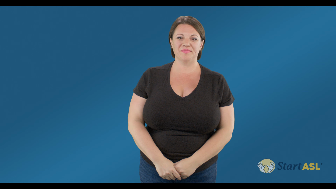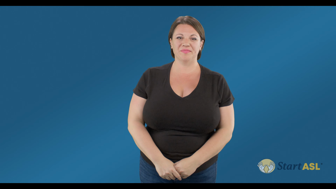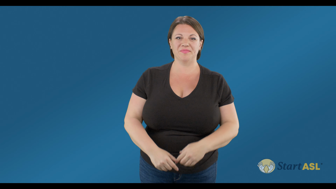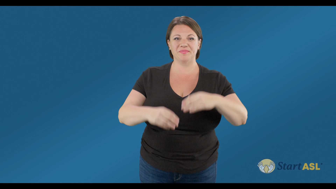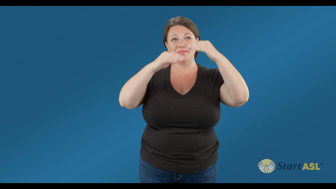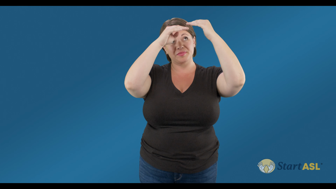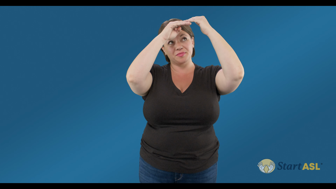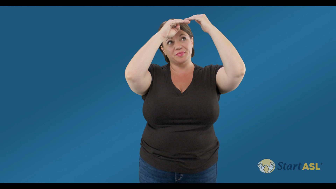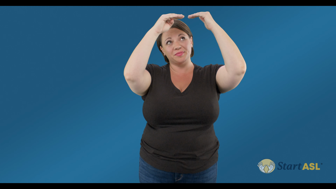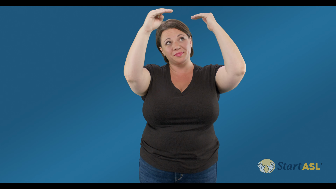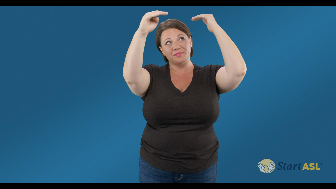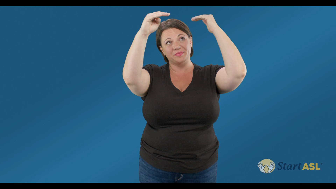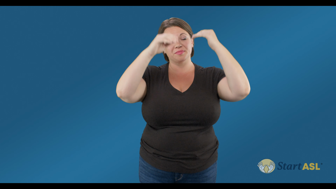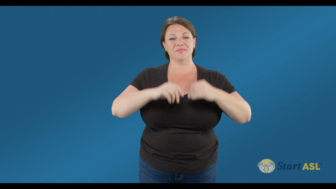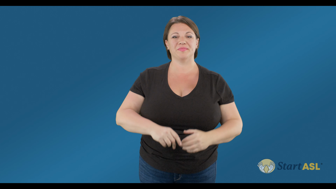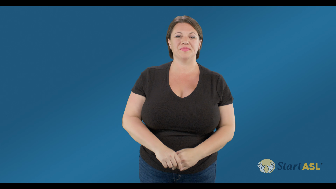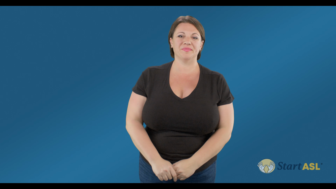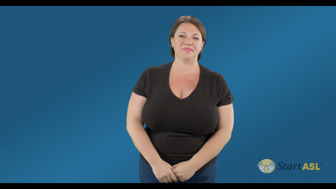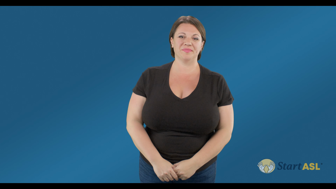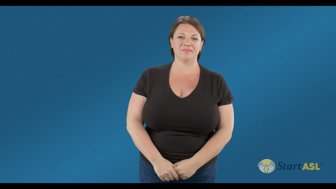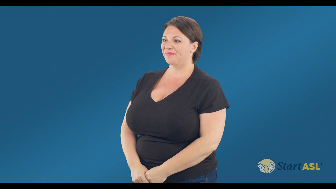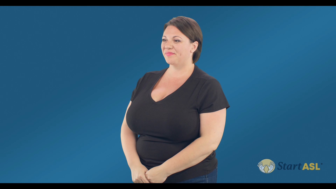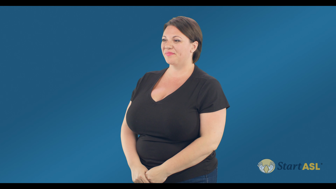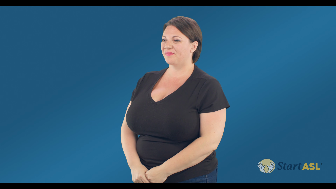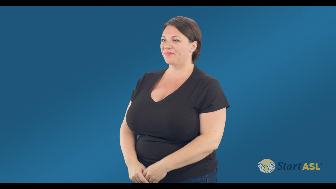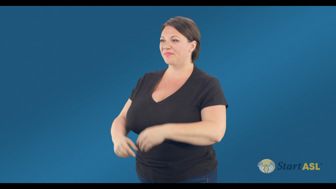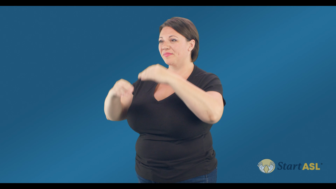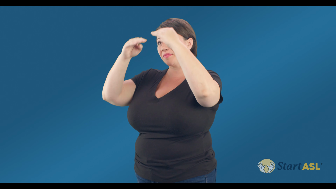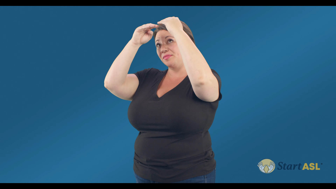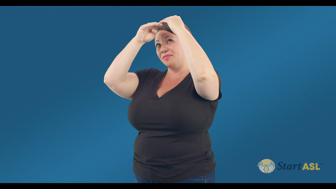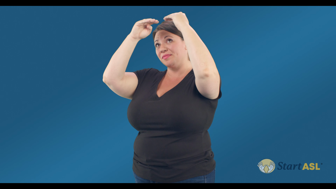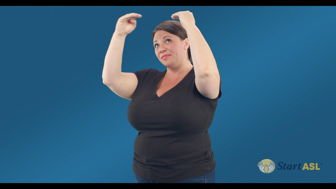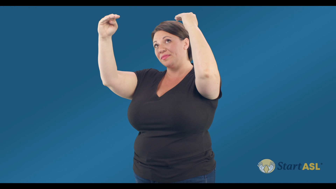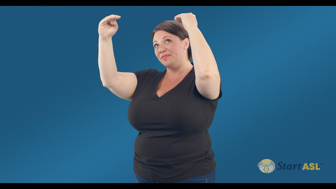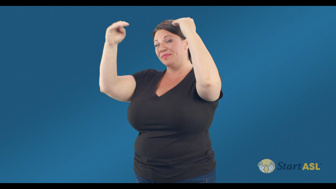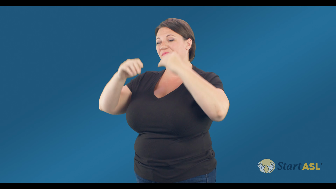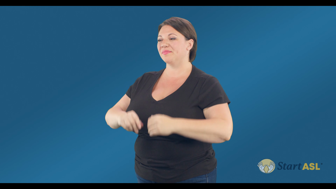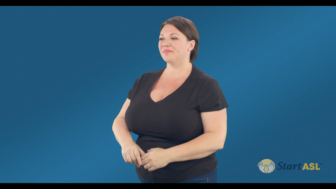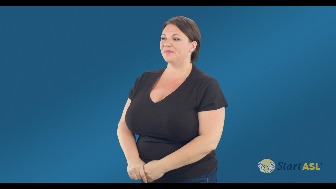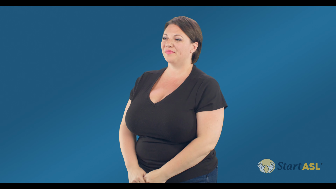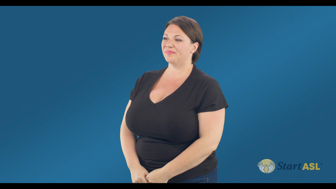ceiling